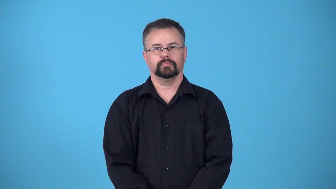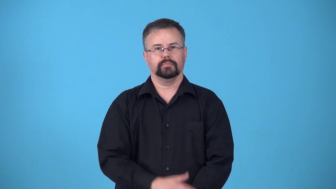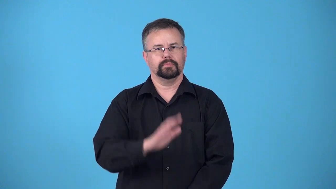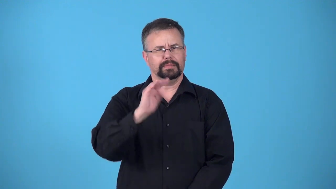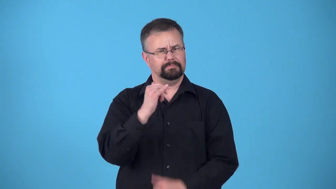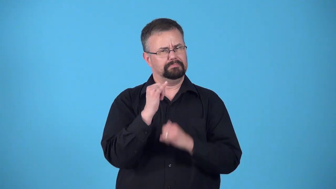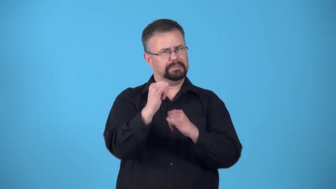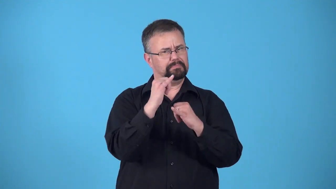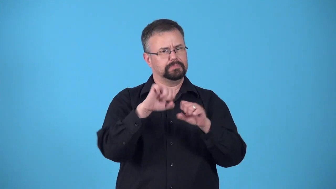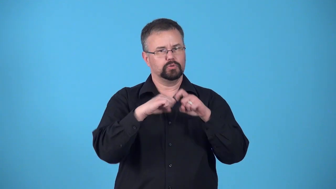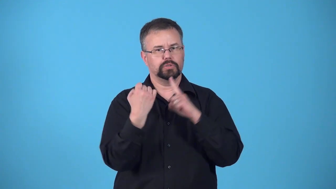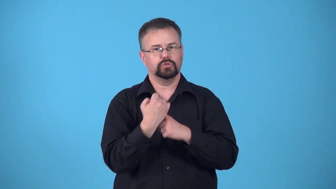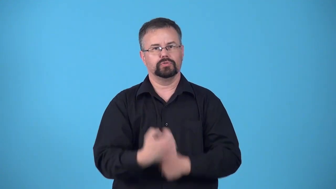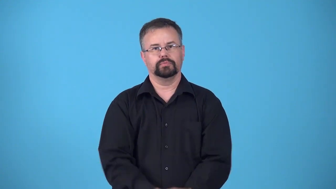welcome to the club